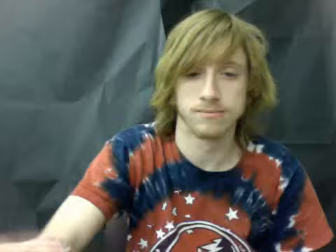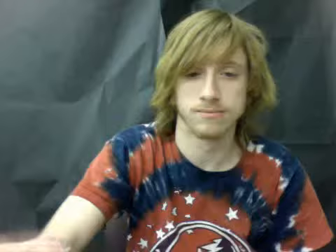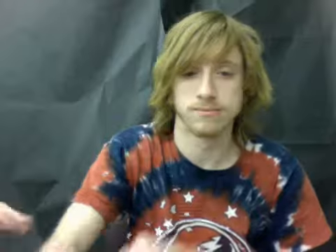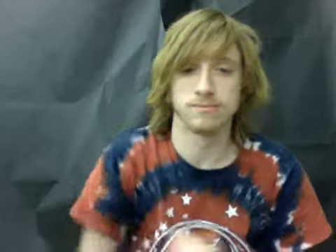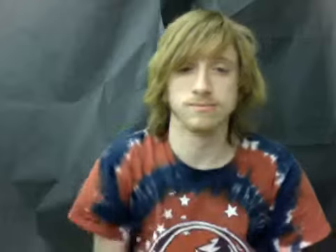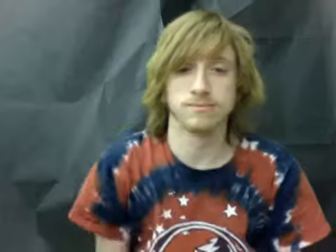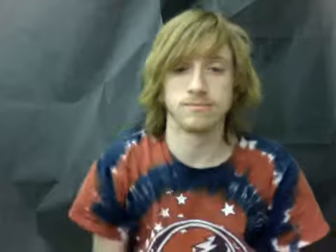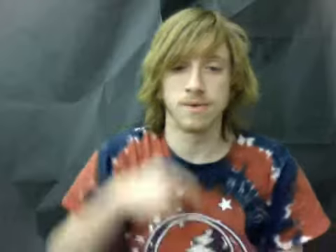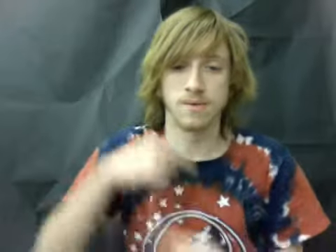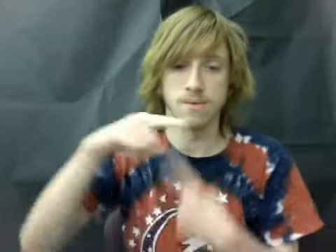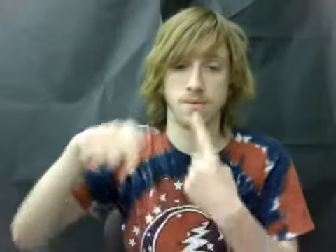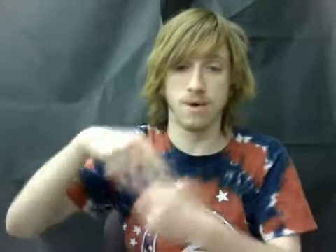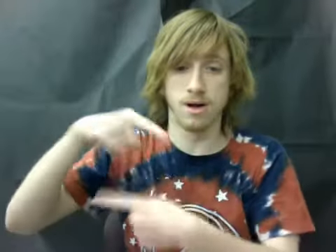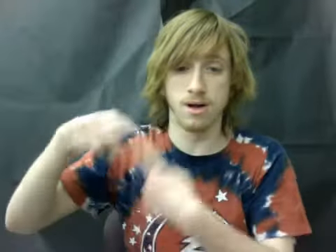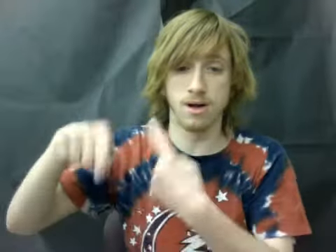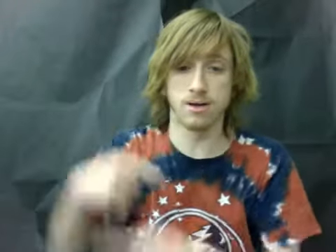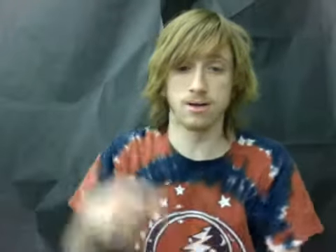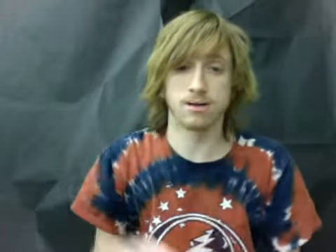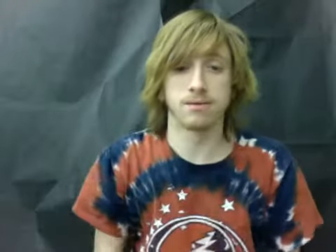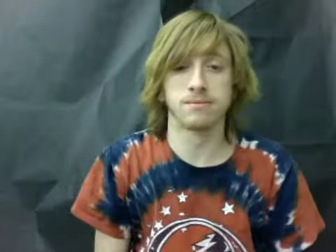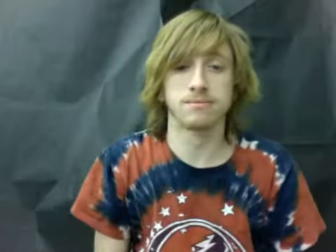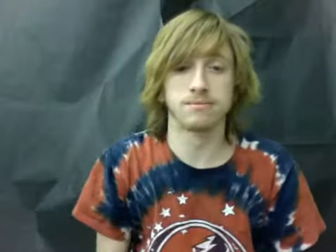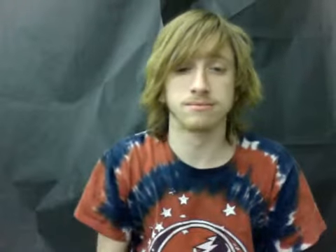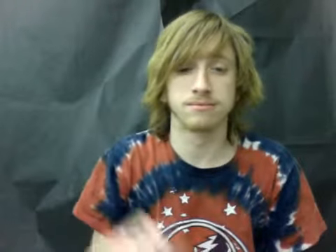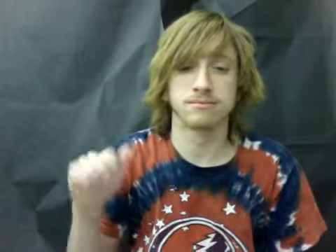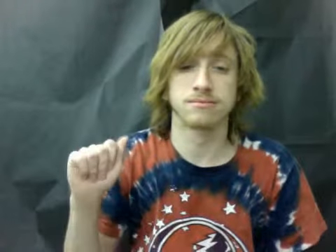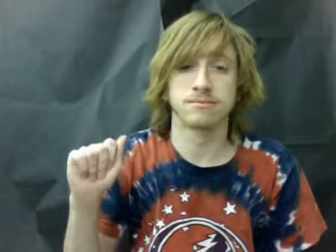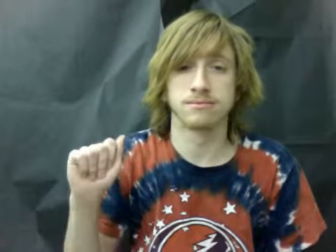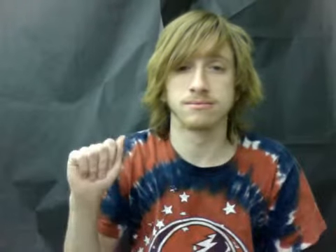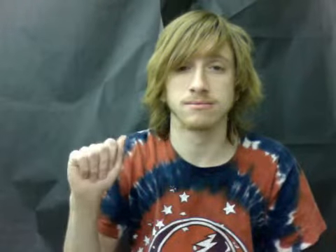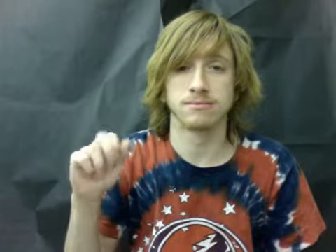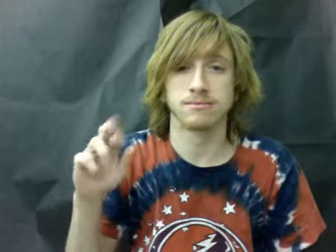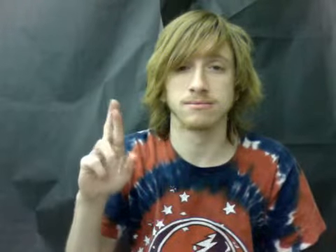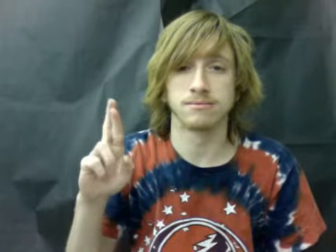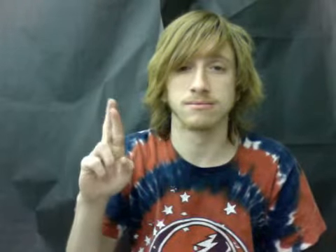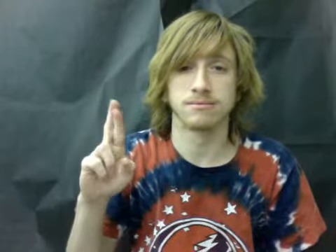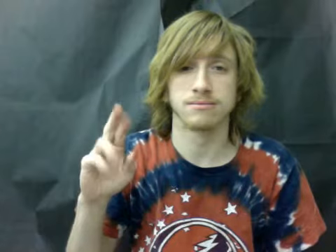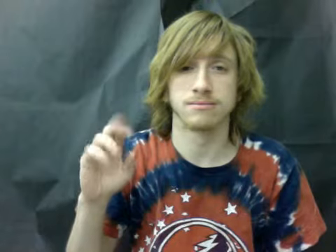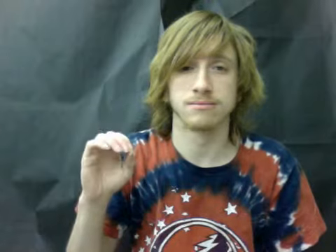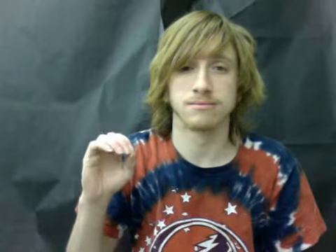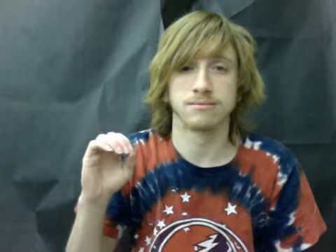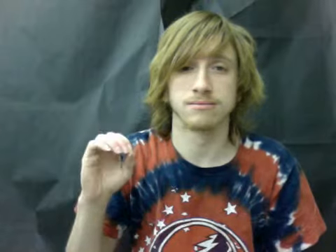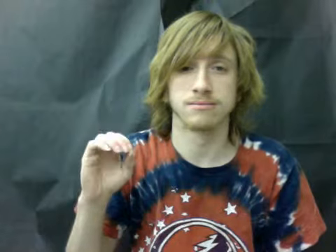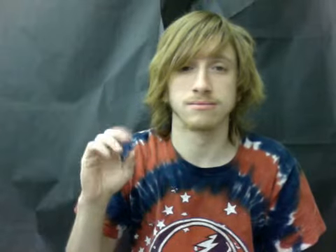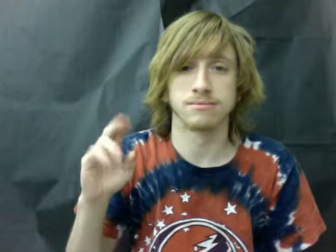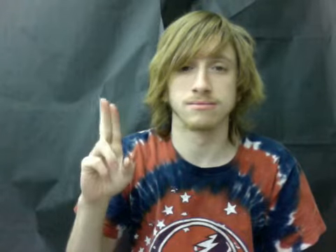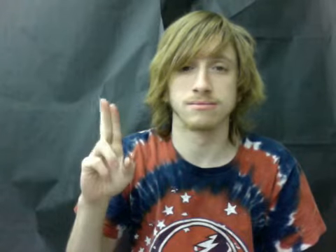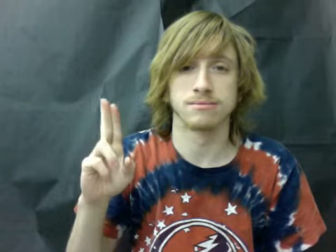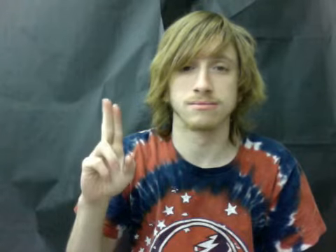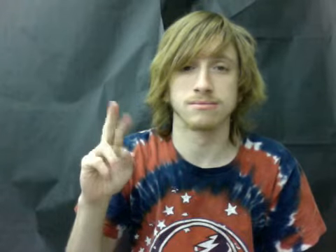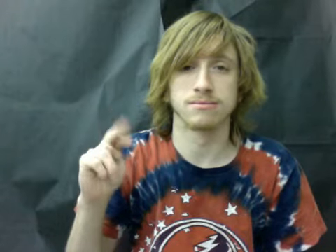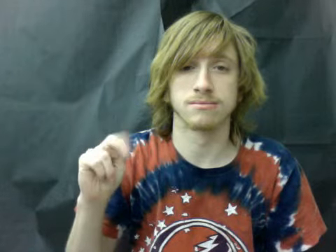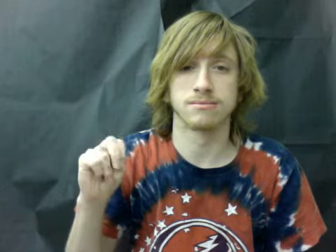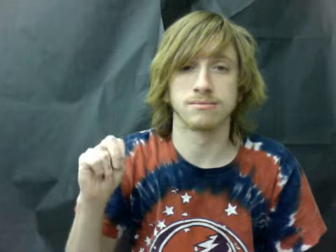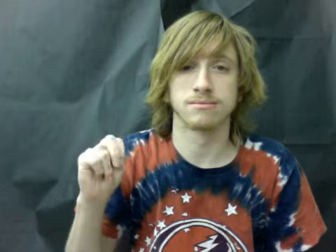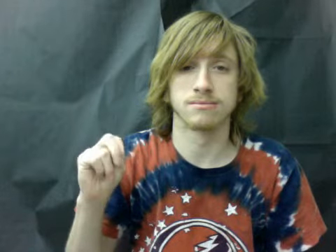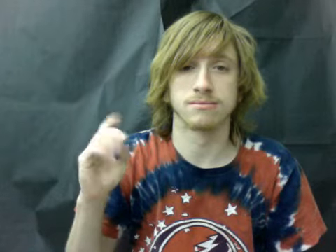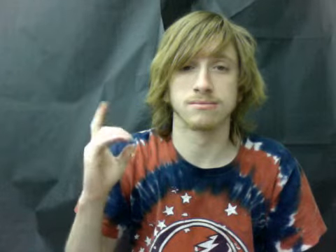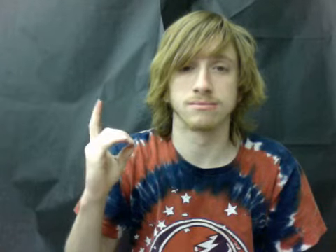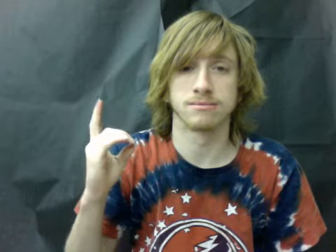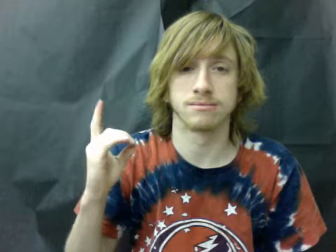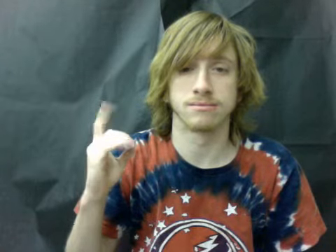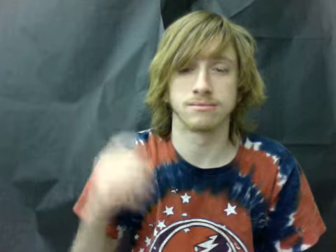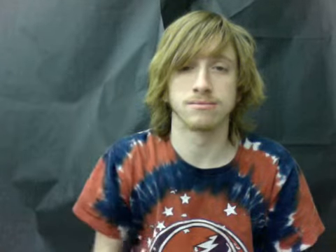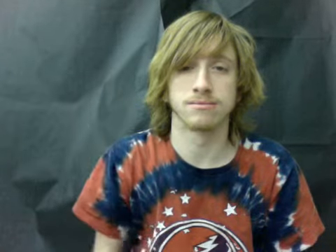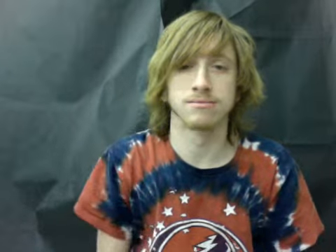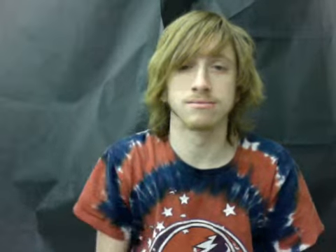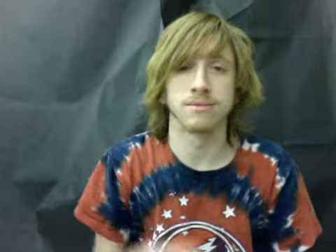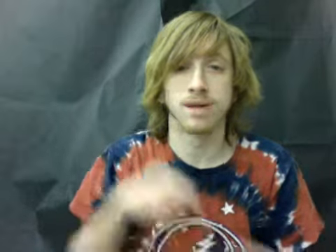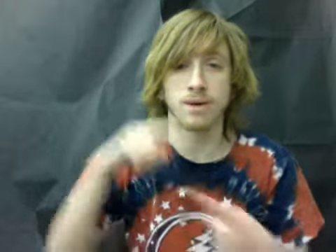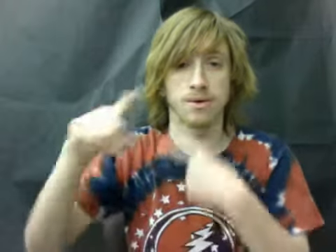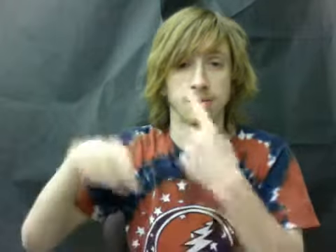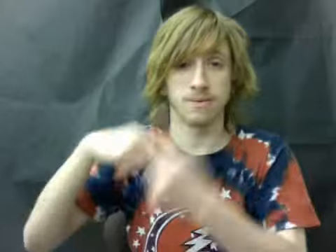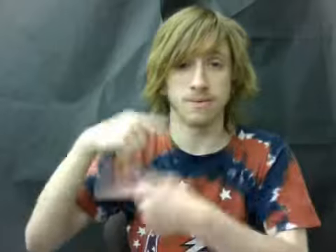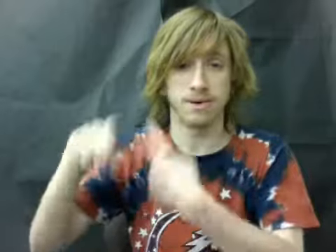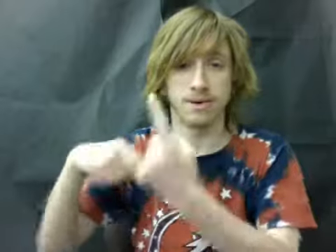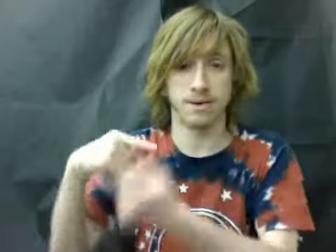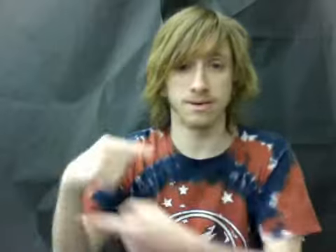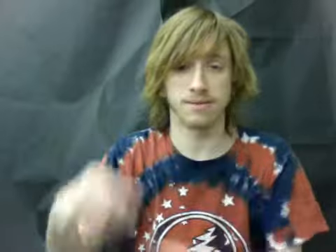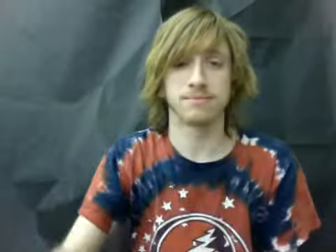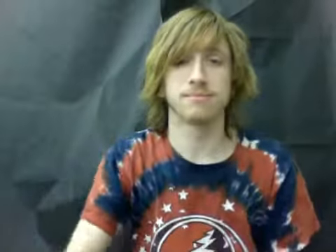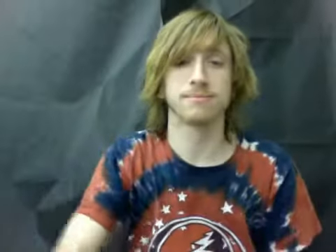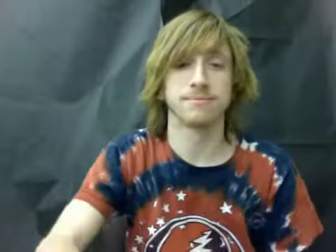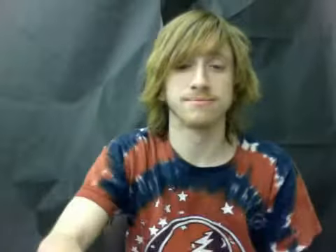around